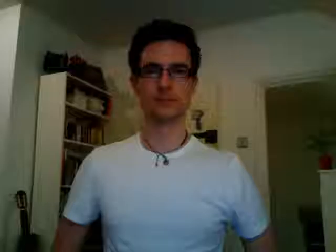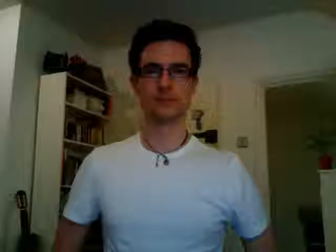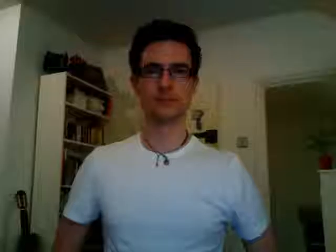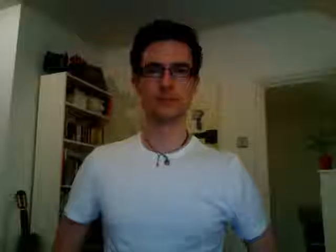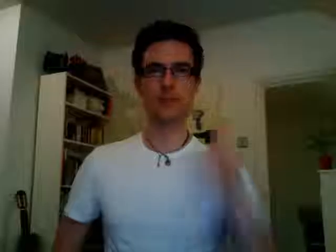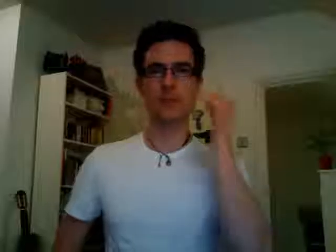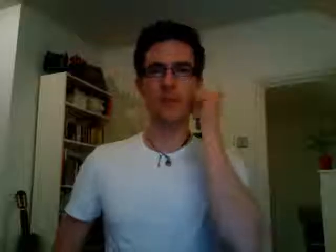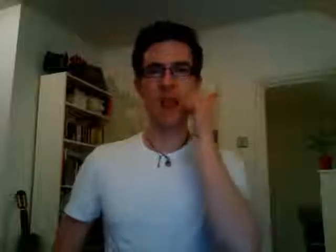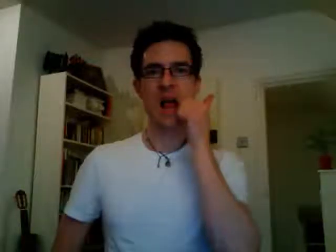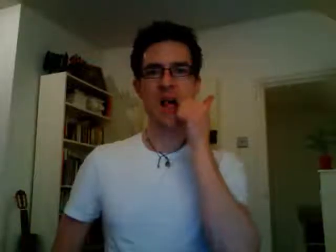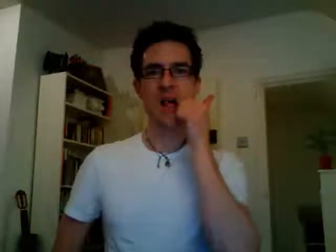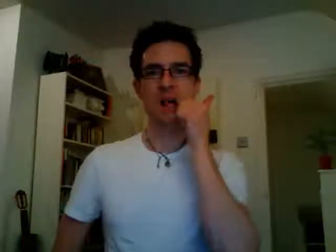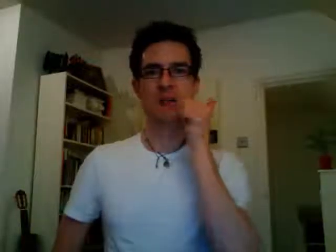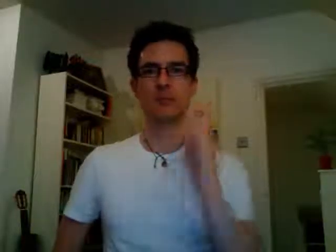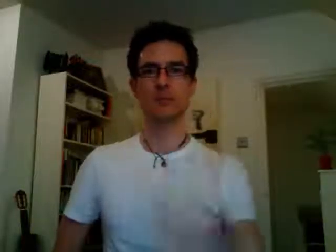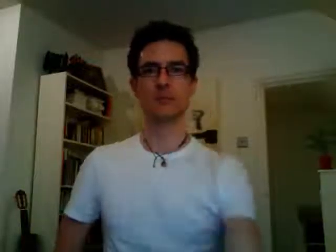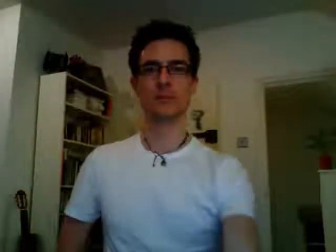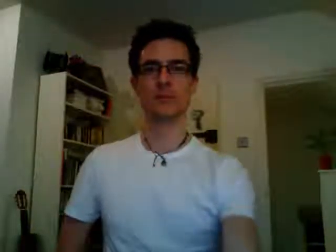black